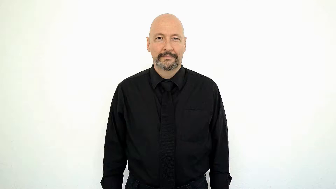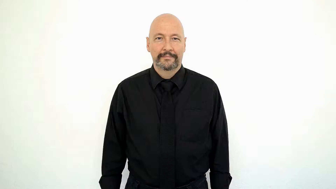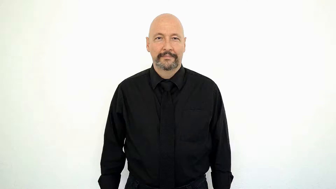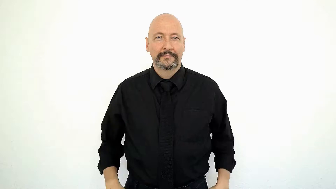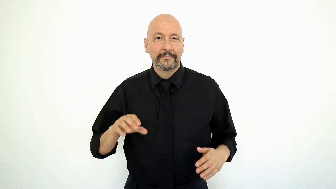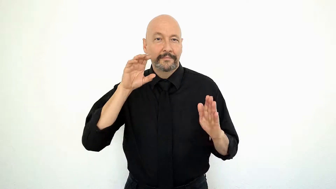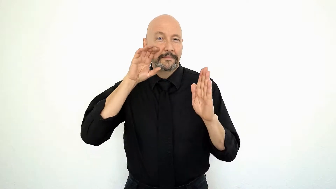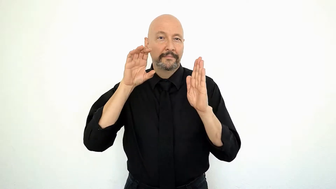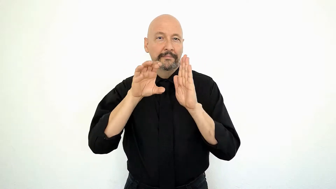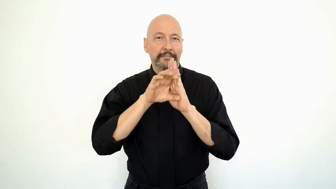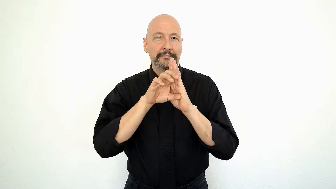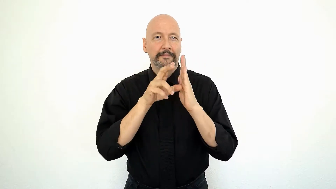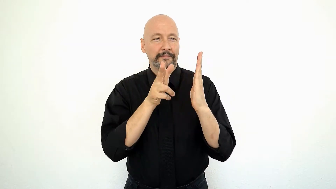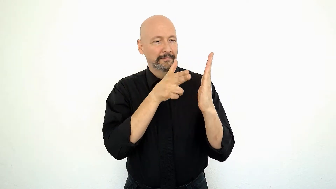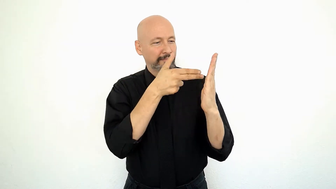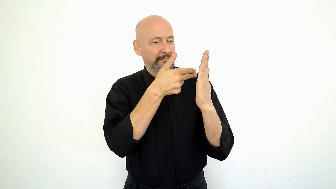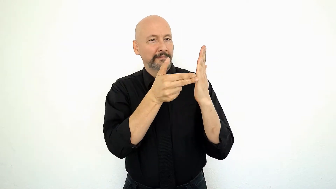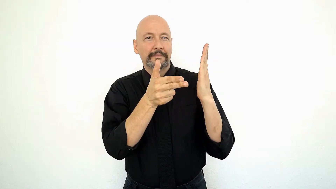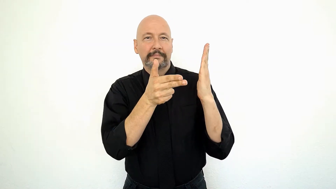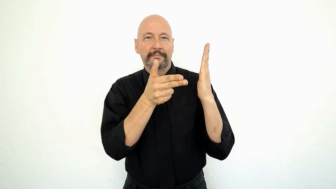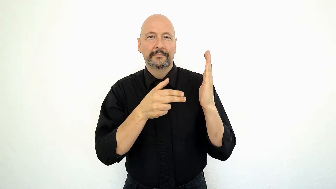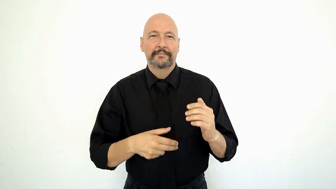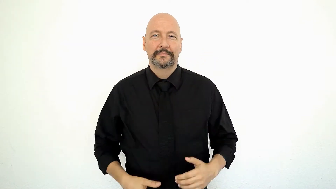PICTURE PAINT [painting]